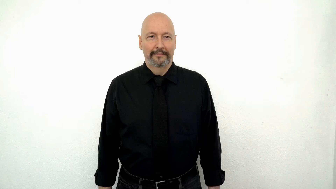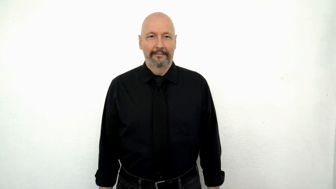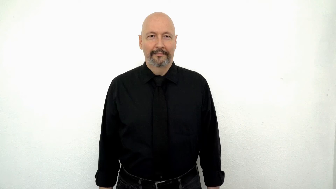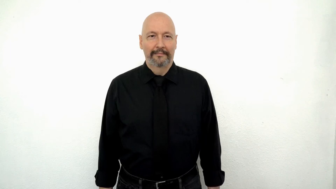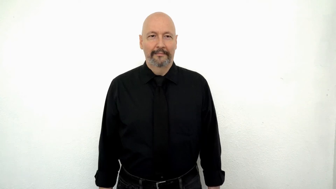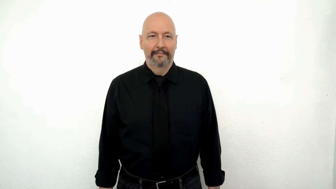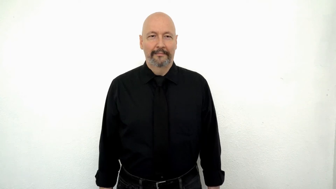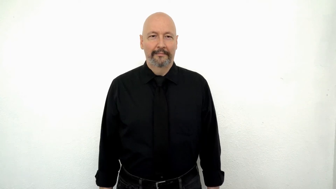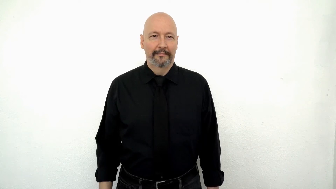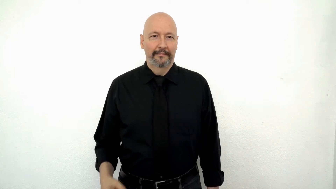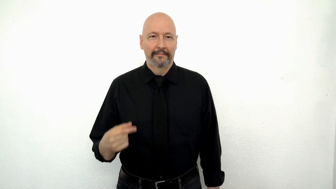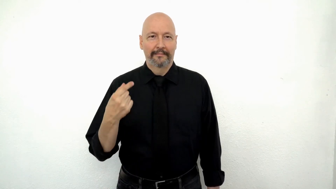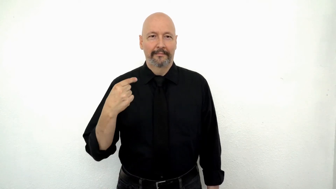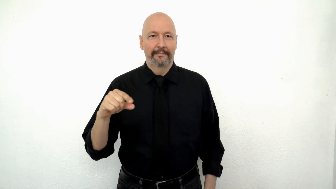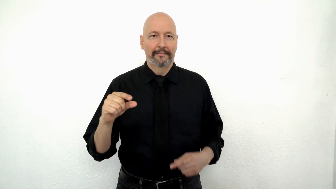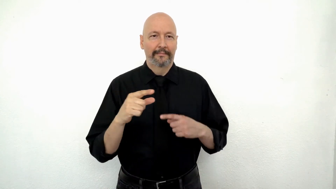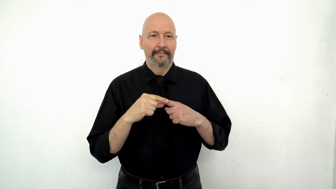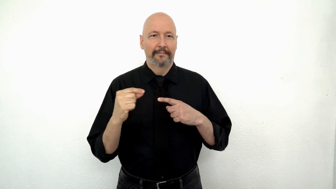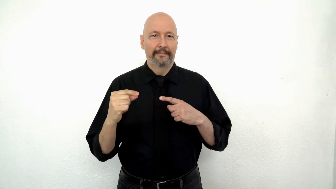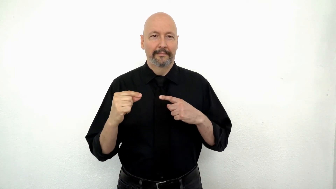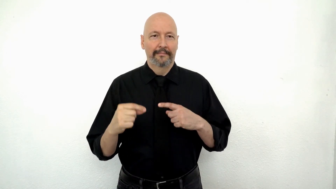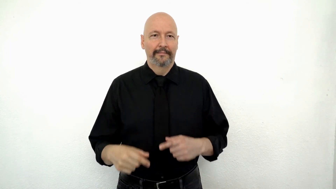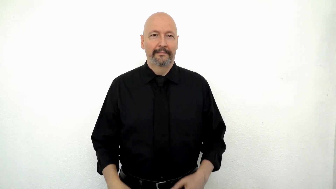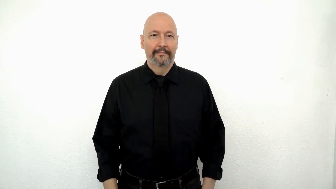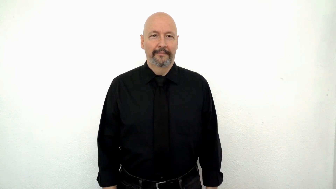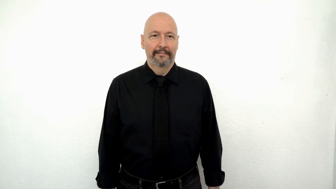GREEN BEANS